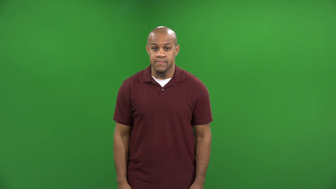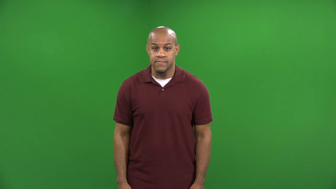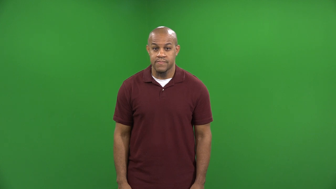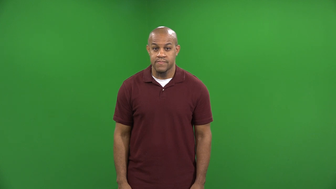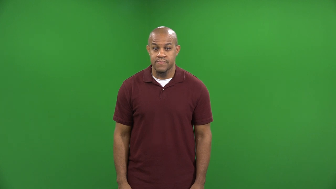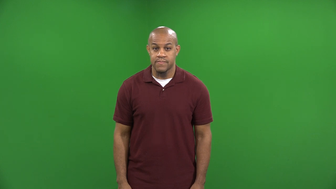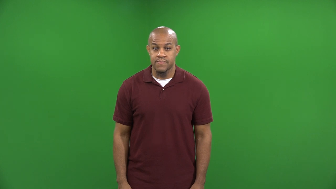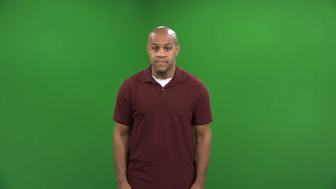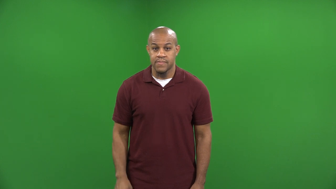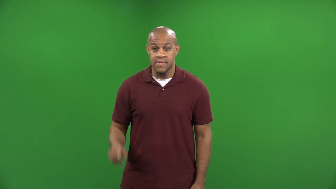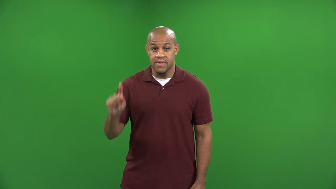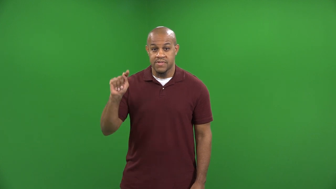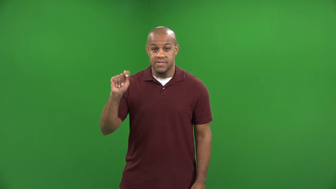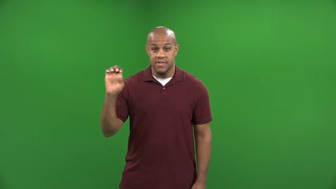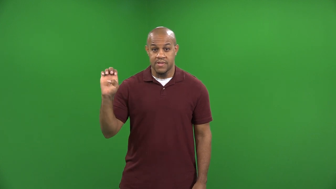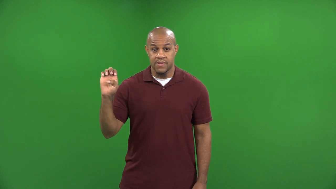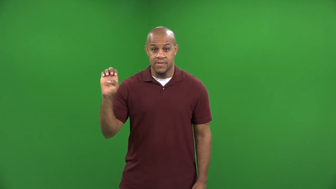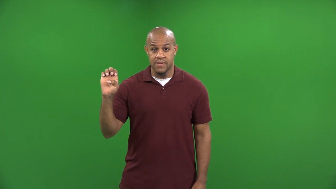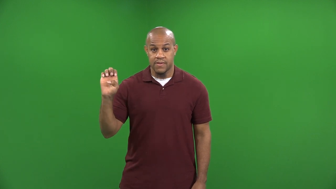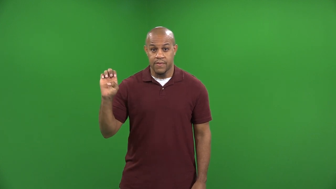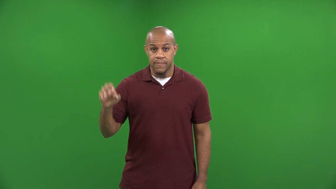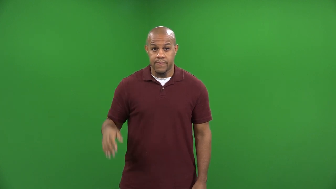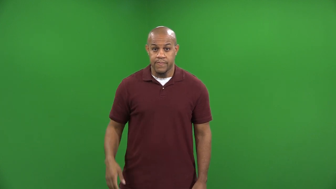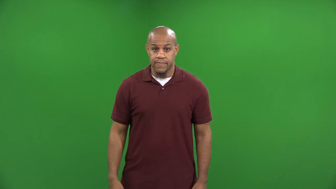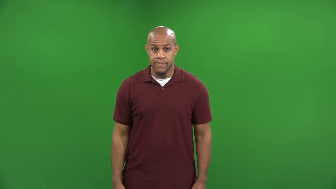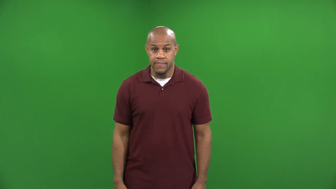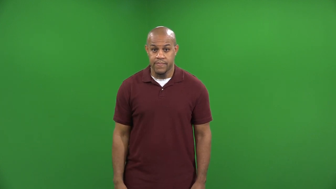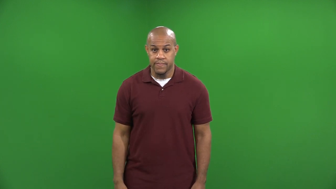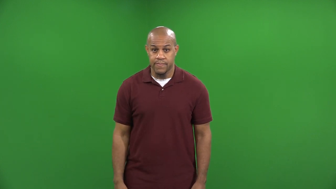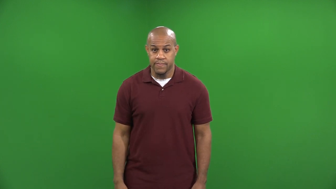Tight end